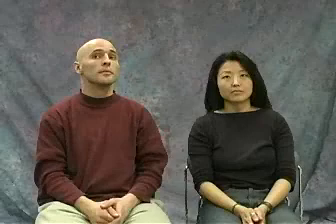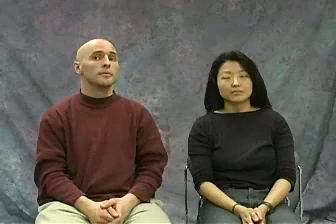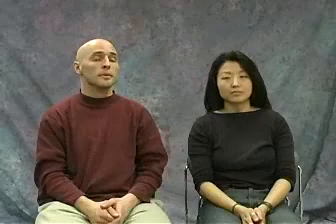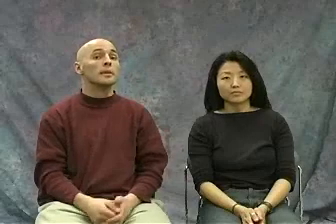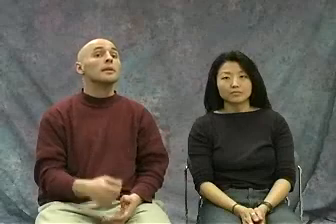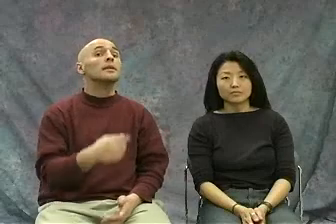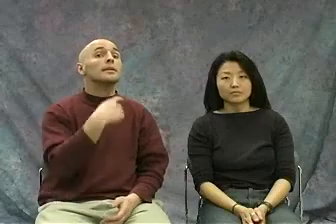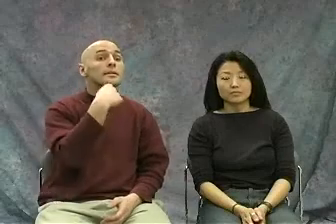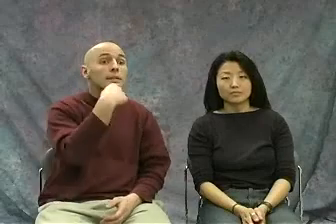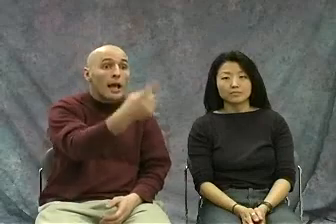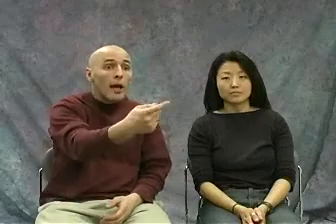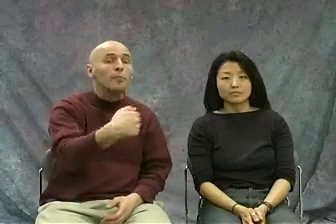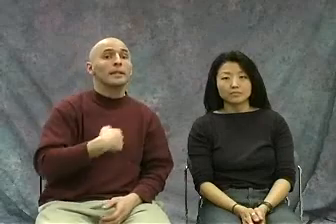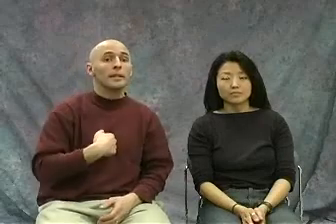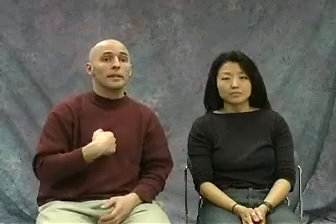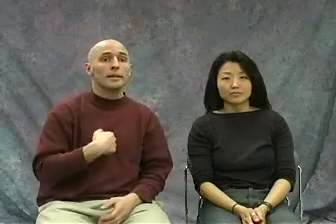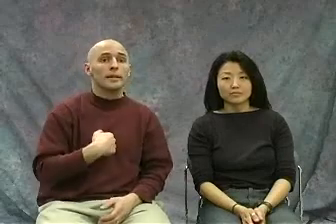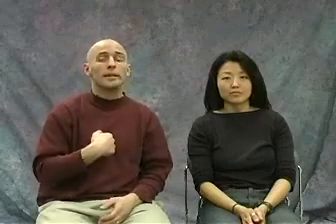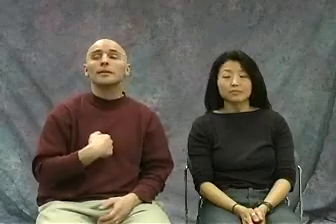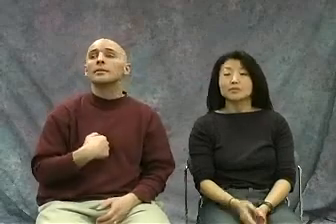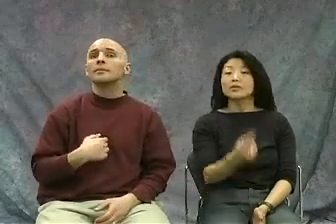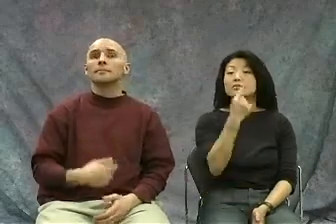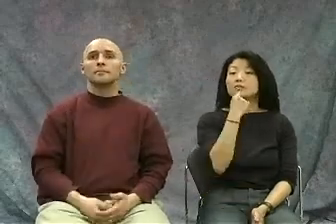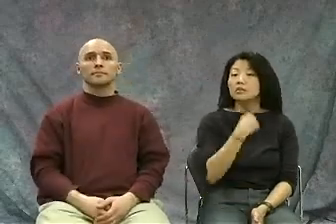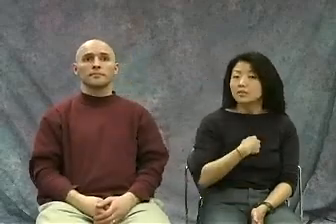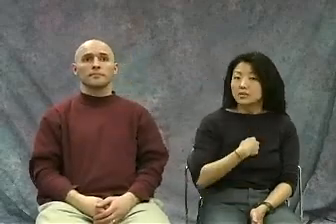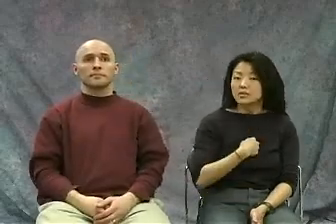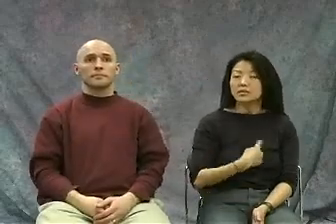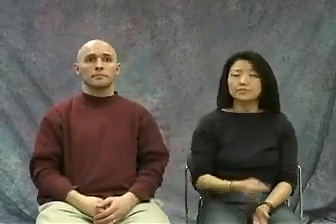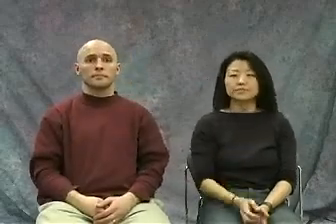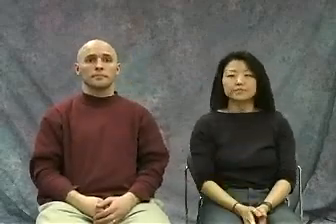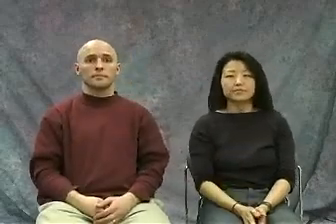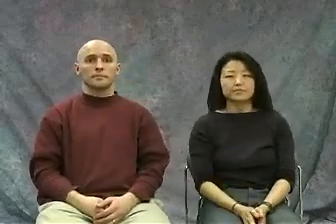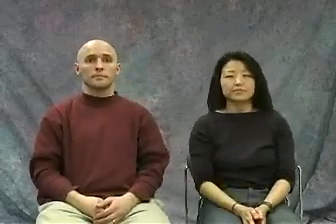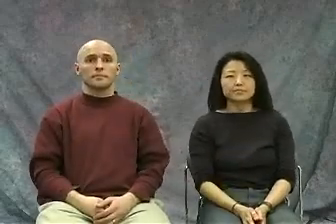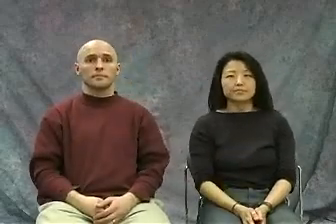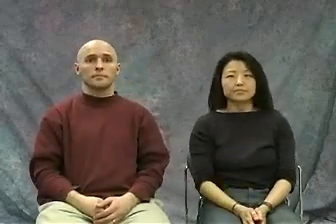tell me